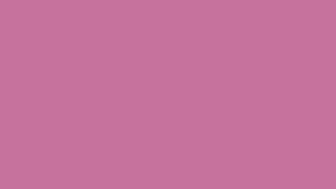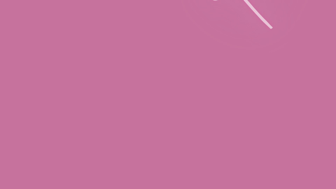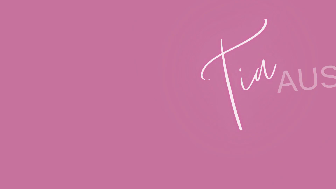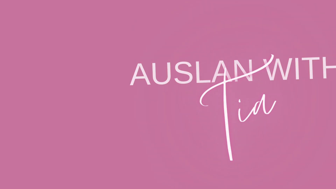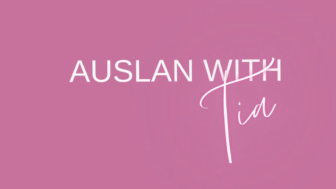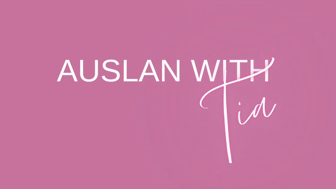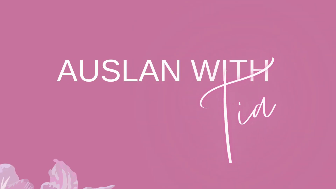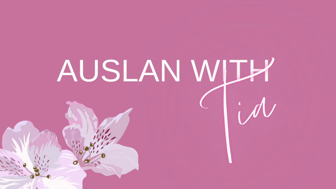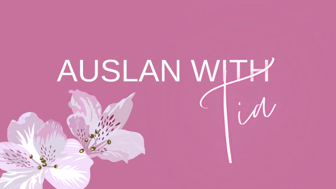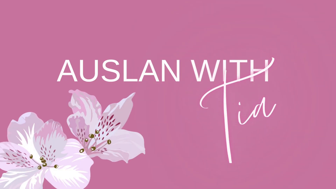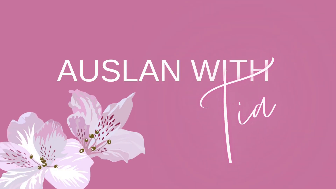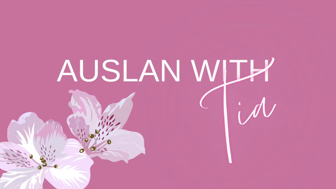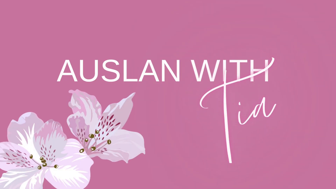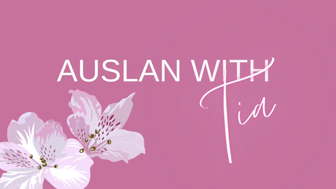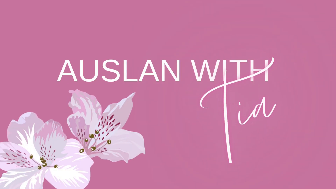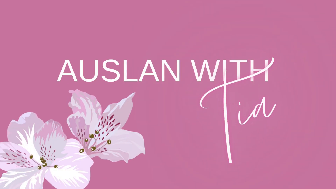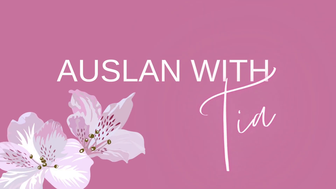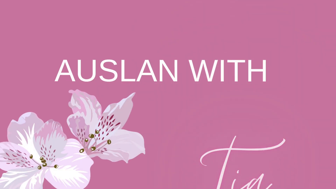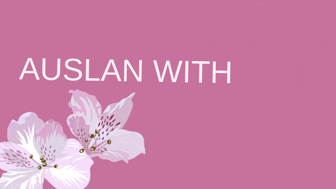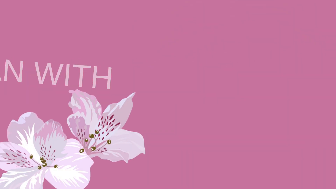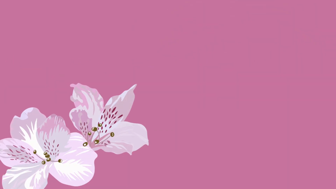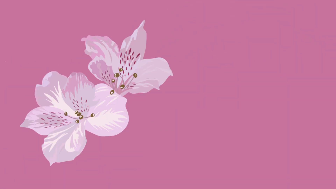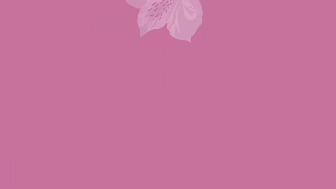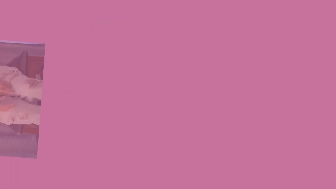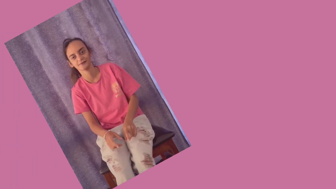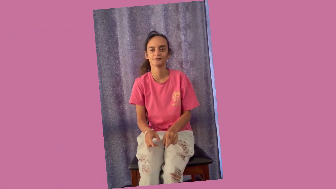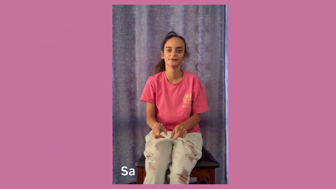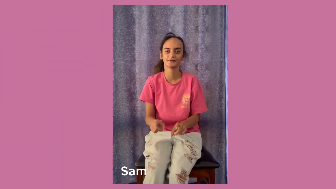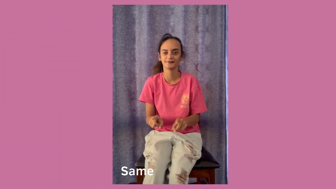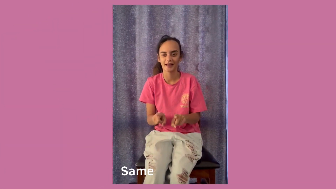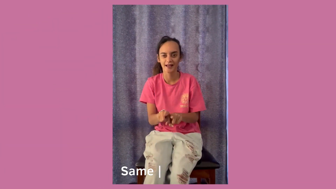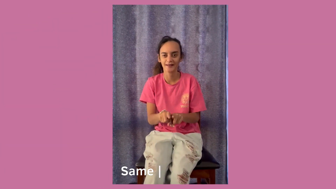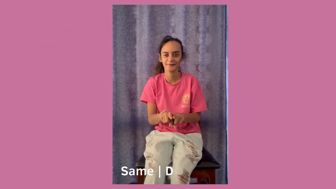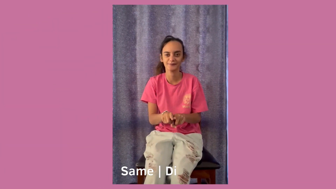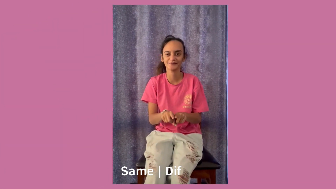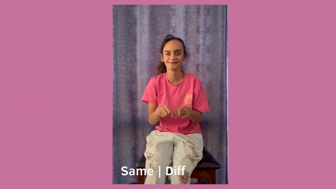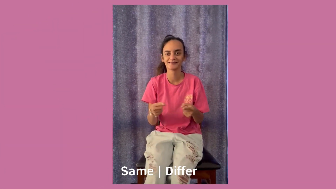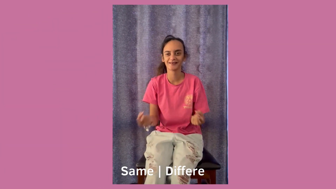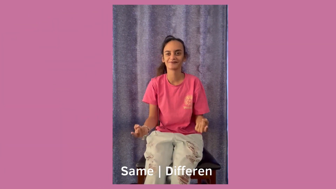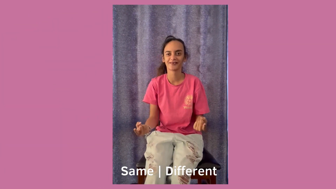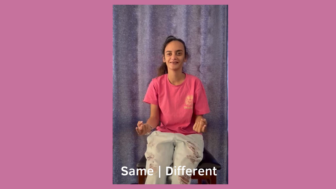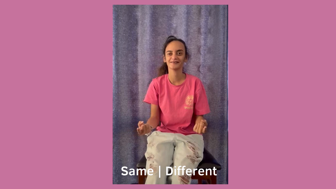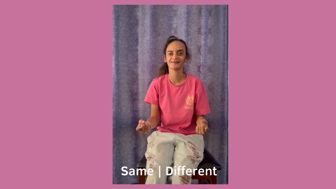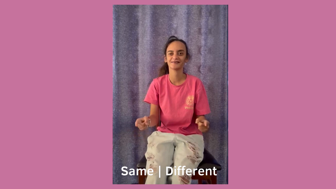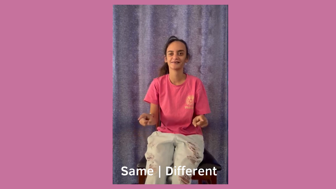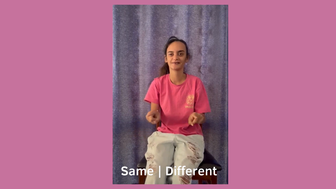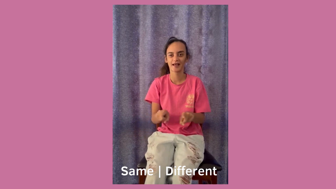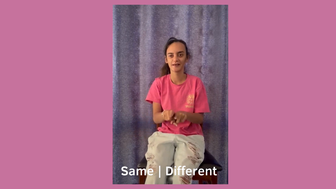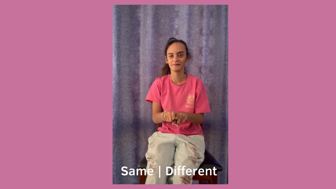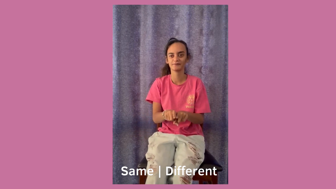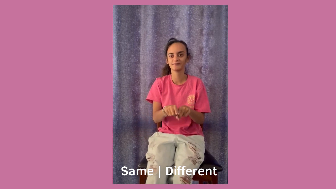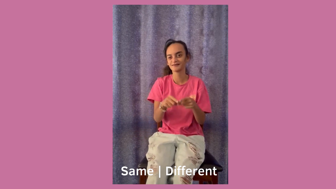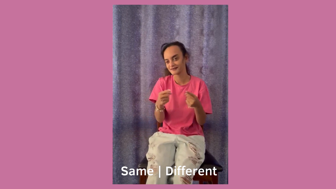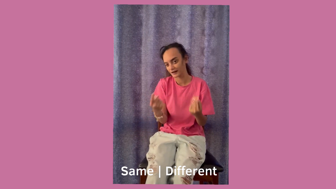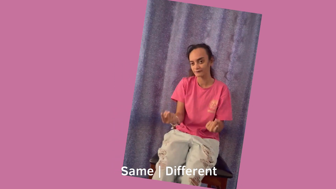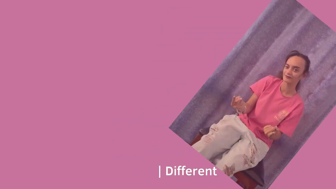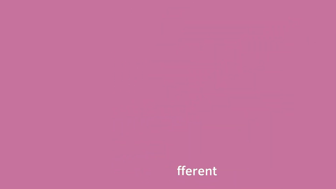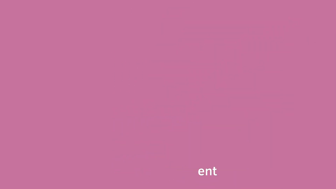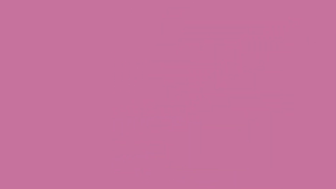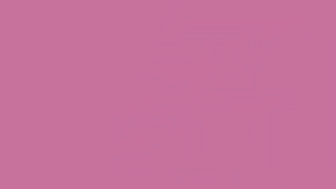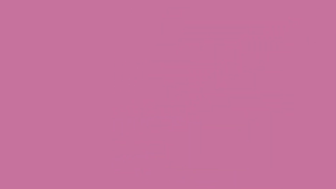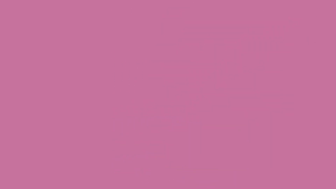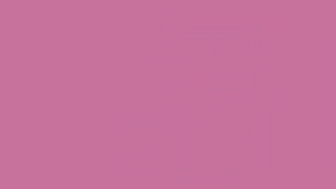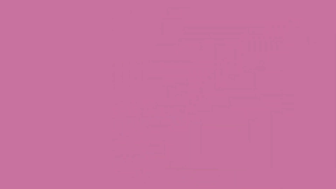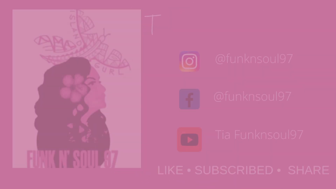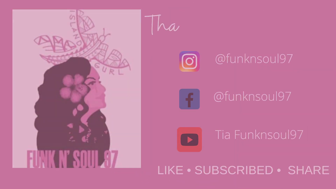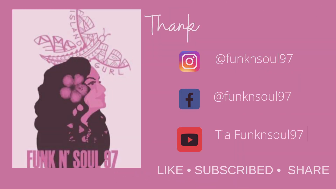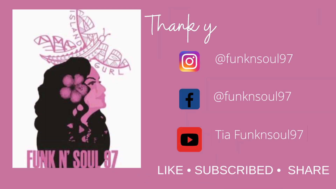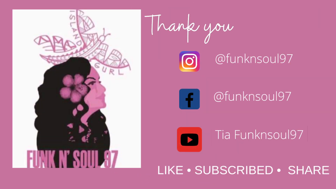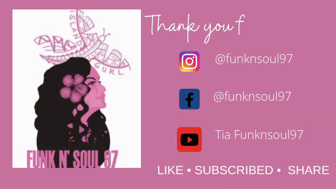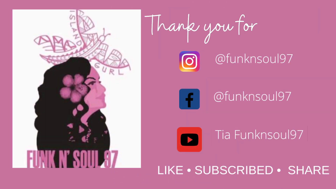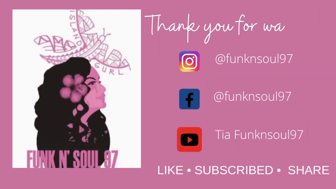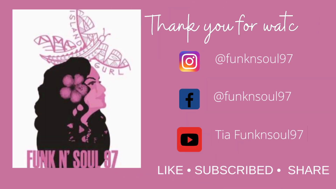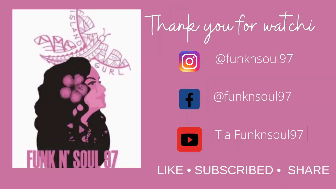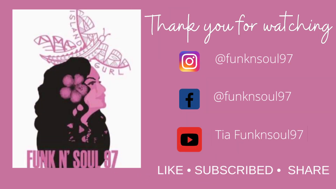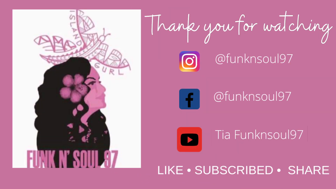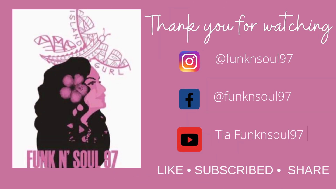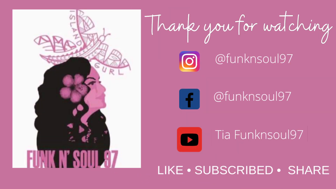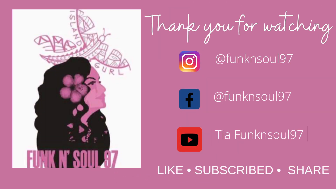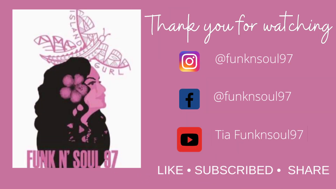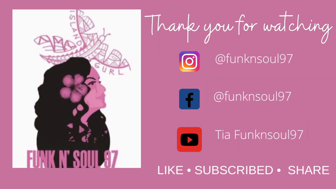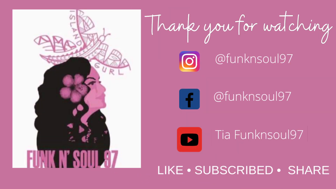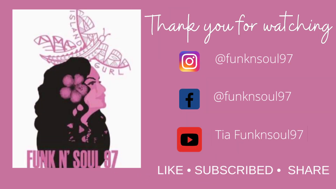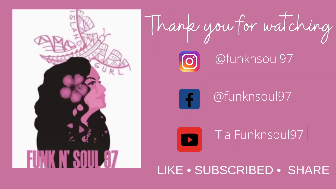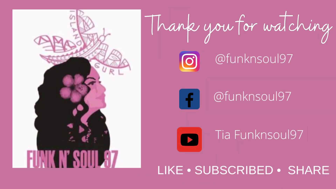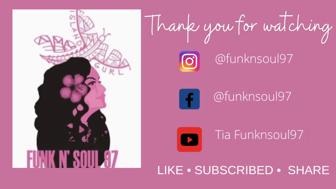SAME | DIFFERENT